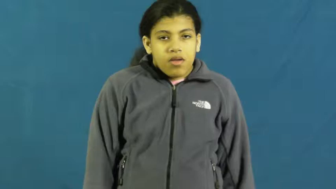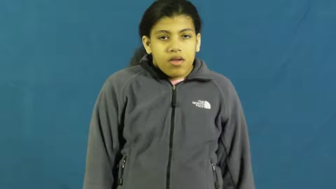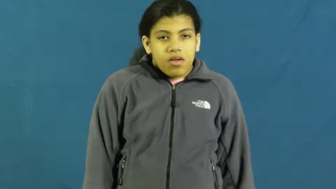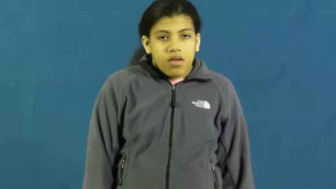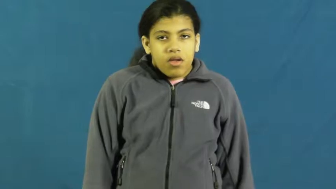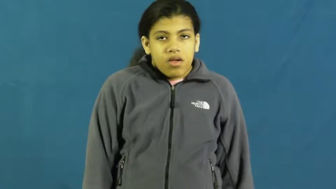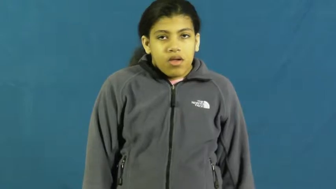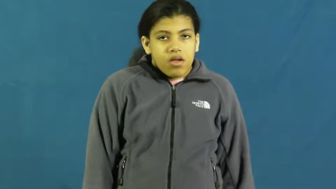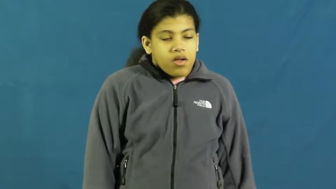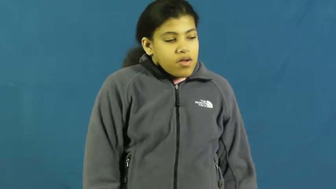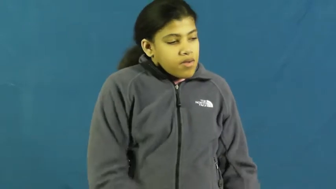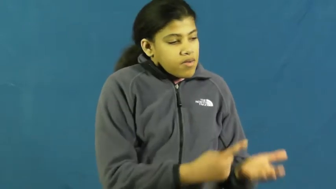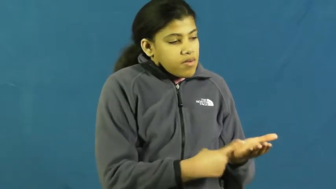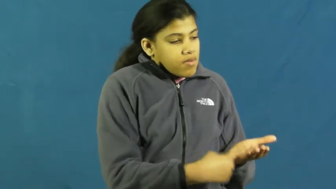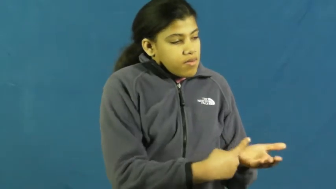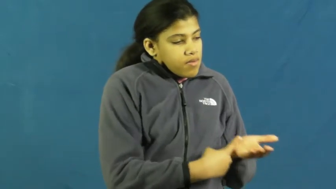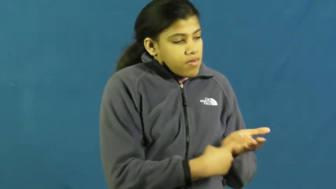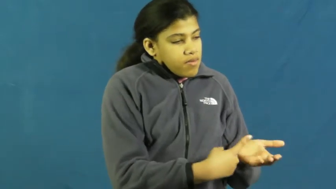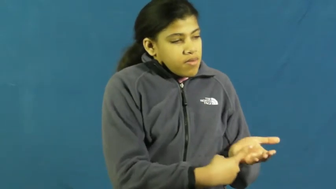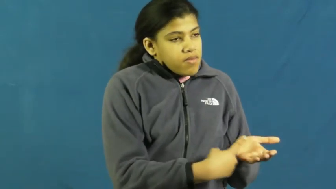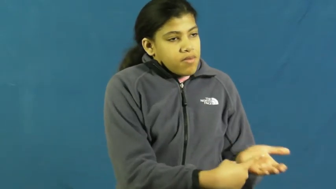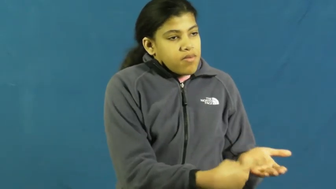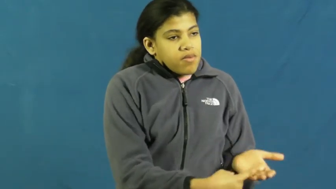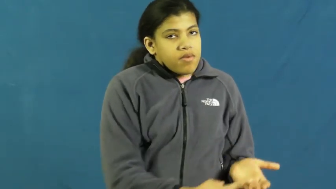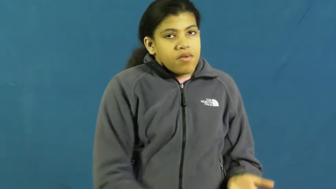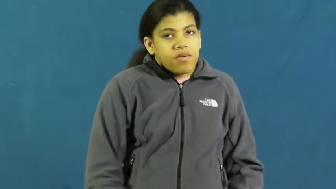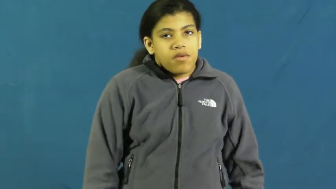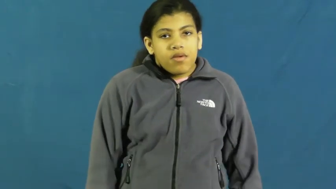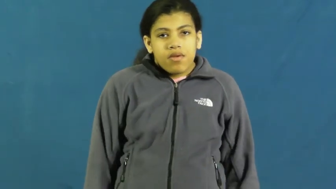talk over,talk through,bandy,bandy about,hash out